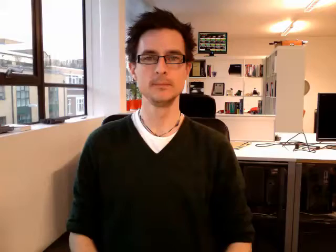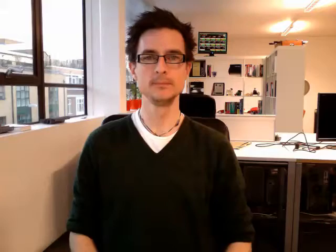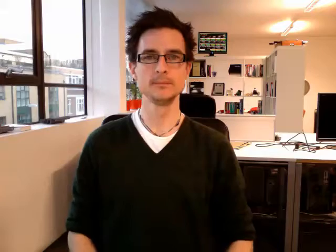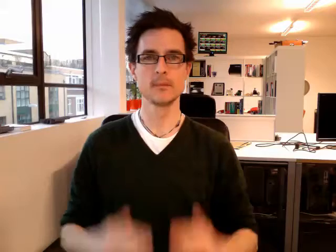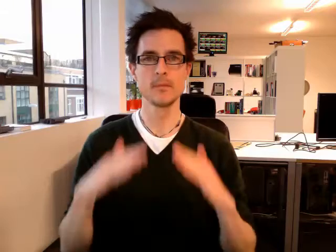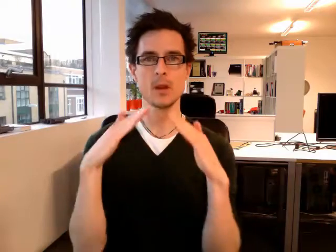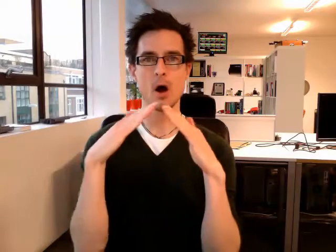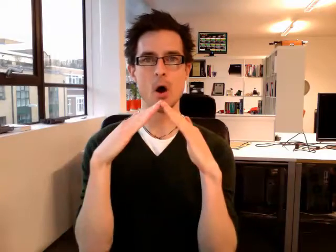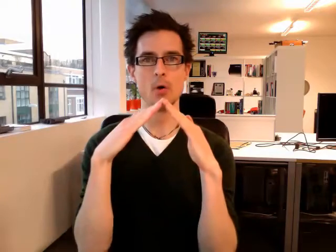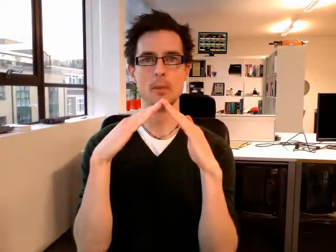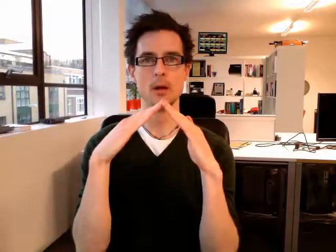home